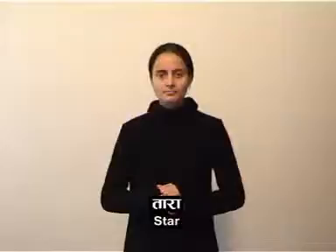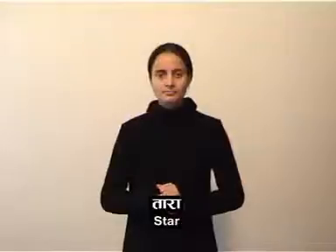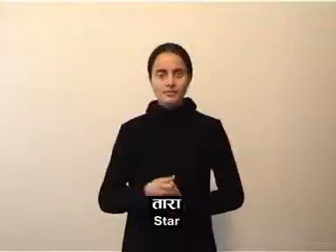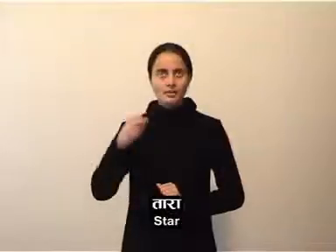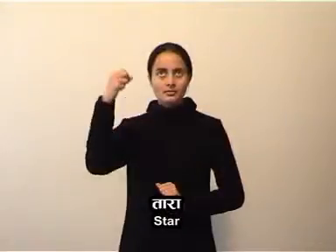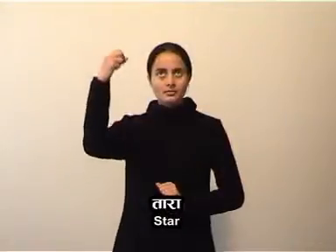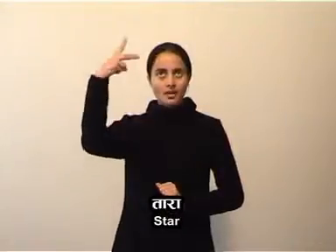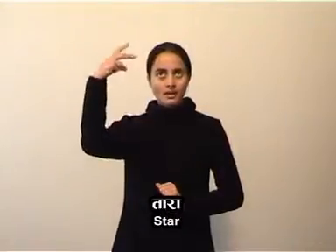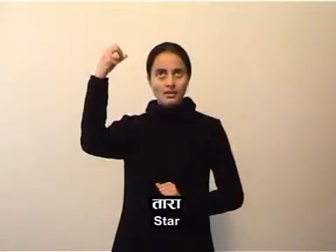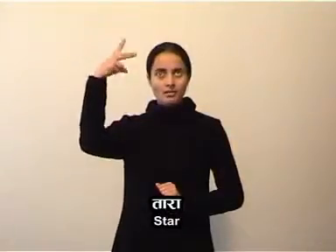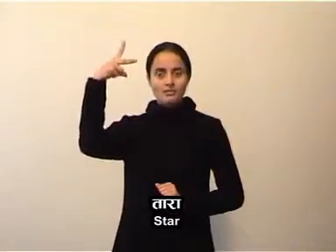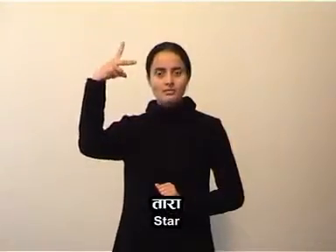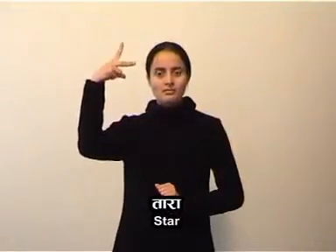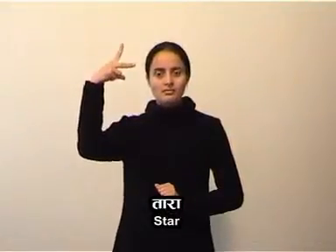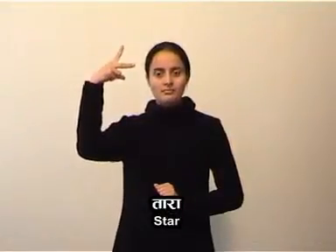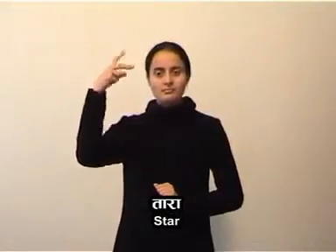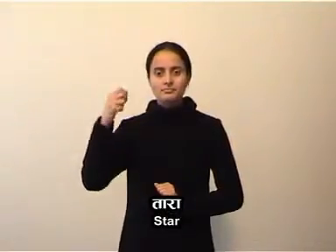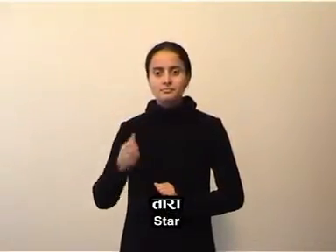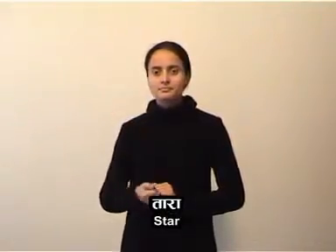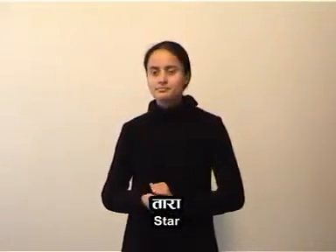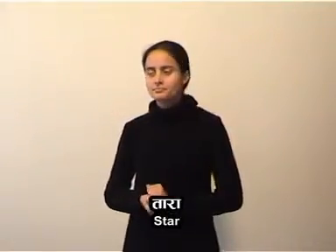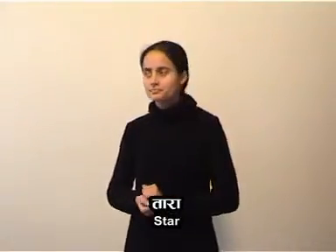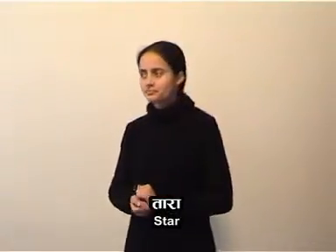star